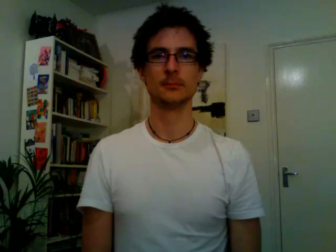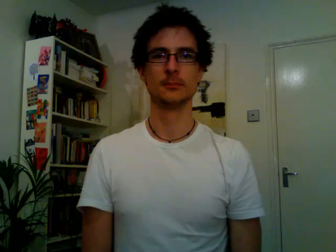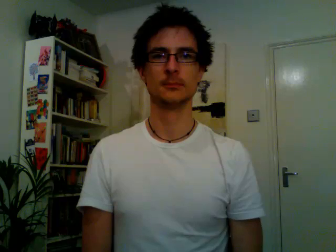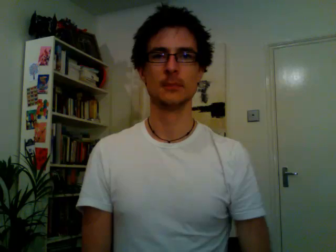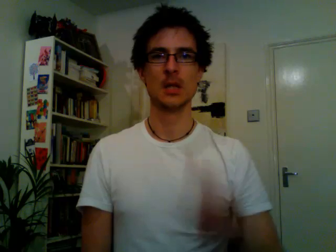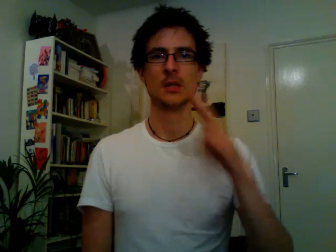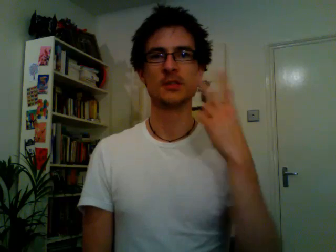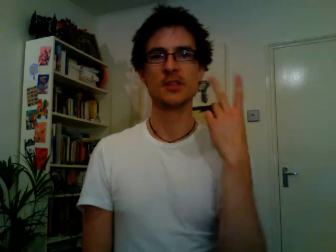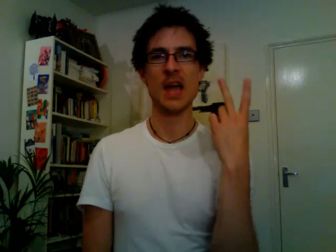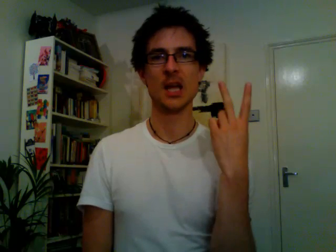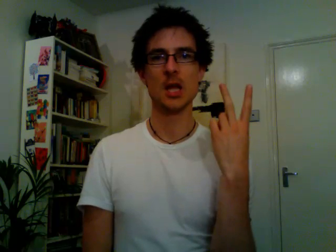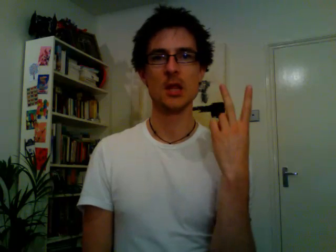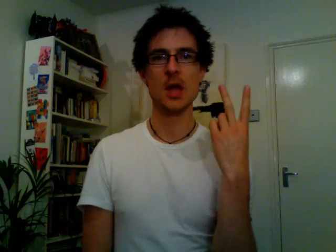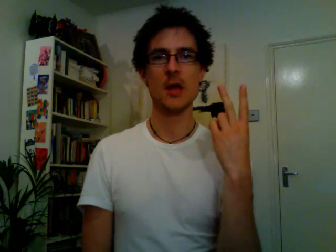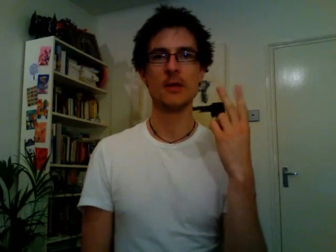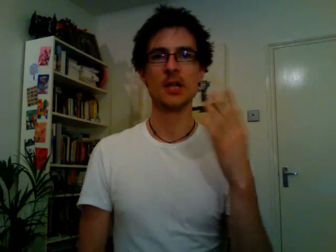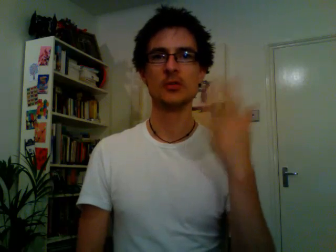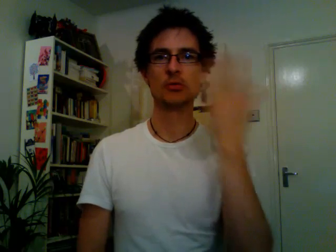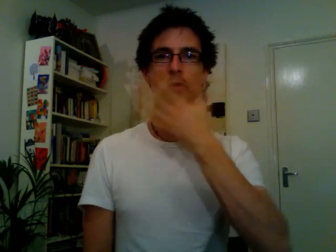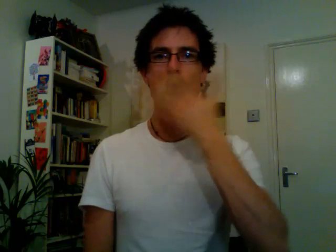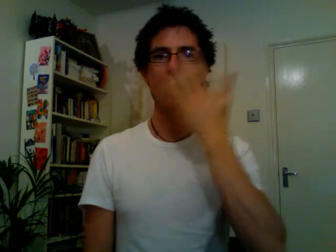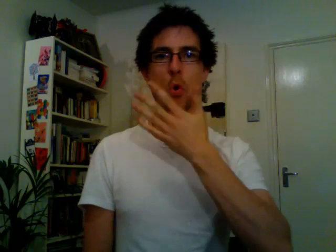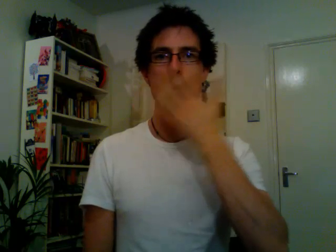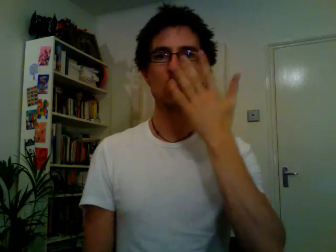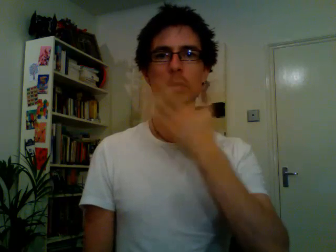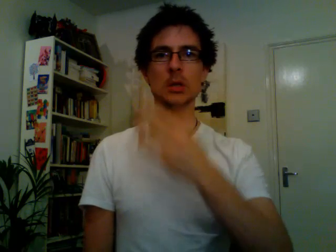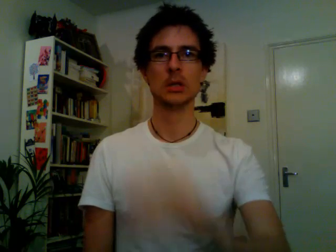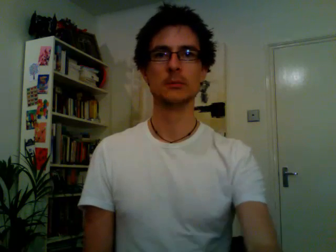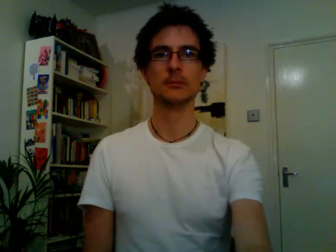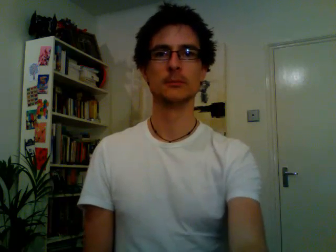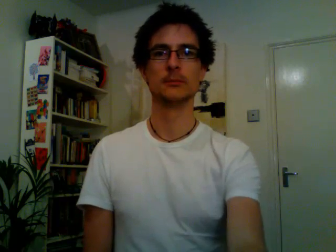secondary school